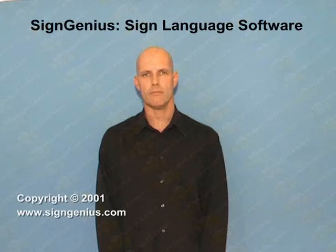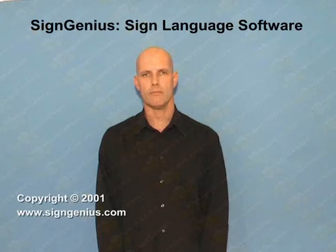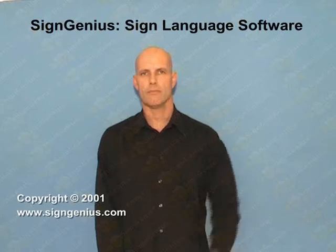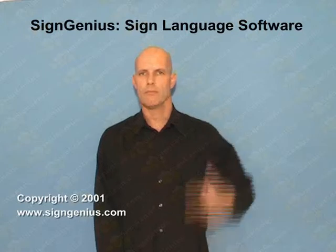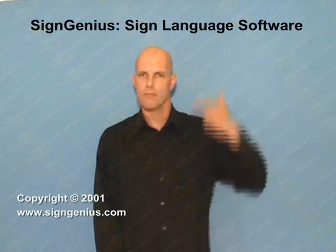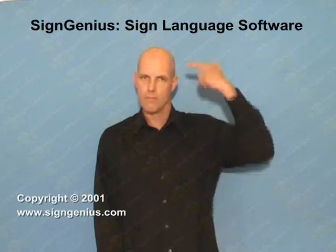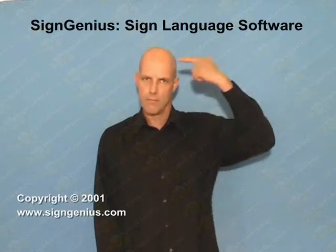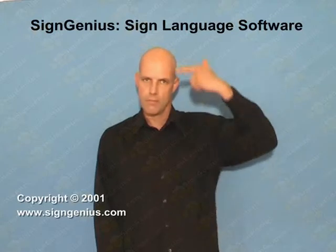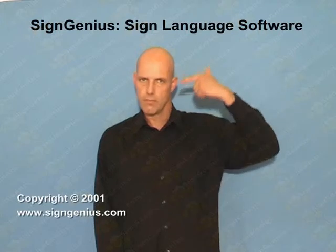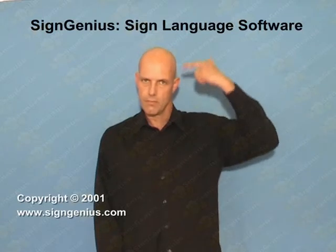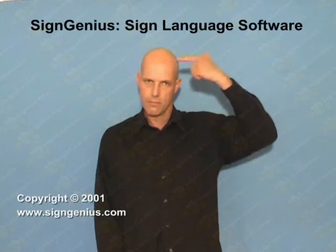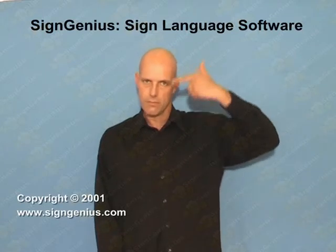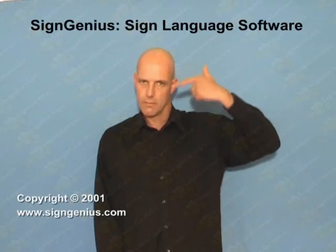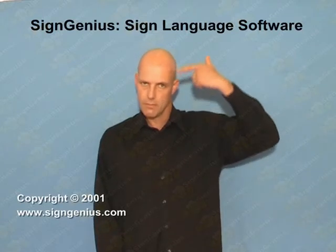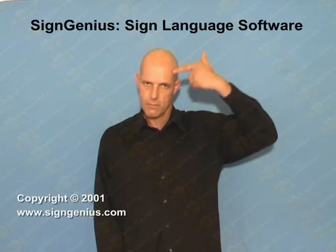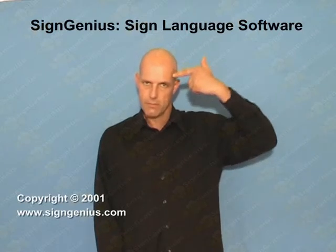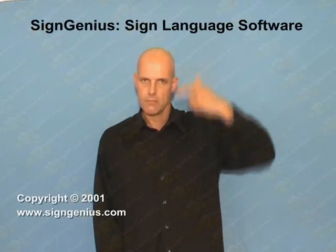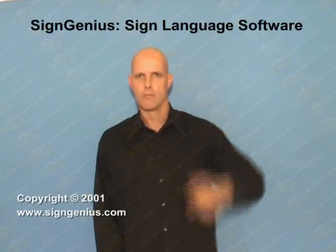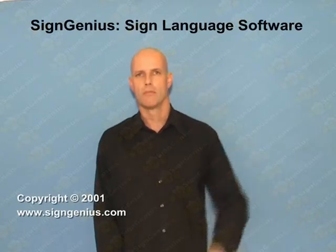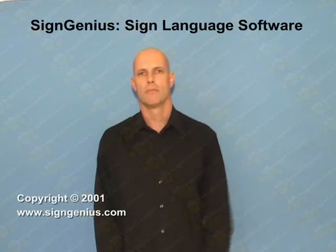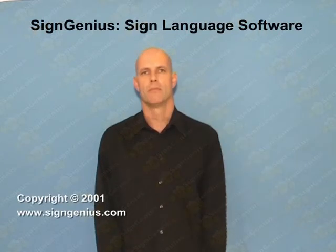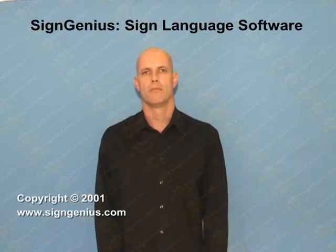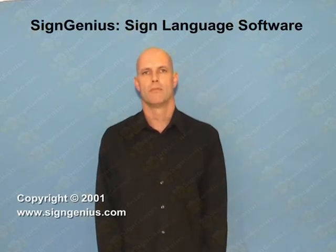HAIRDRYER